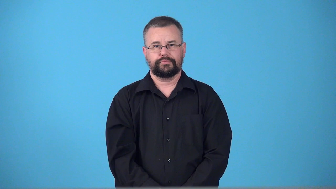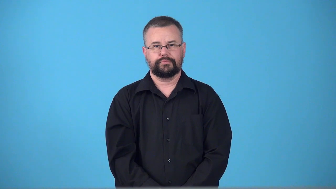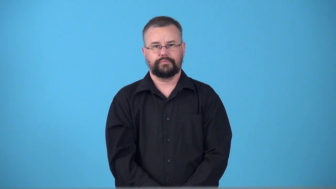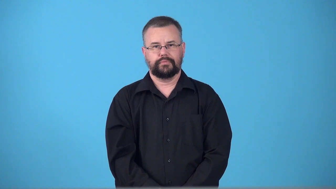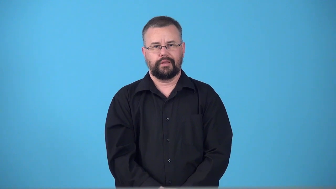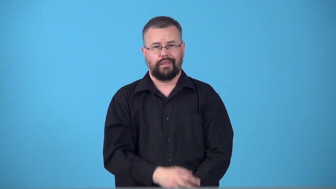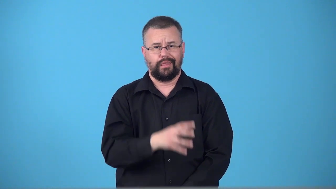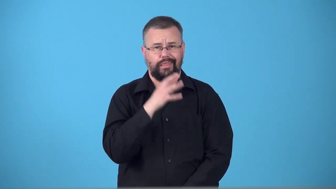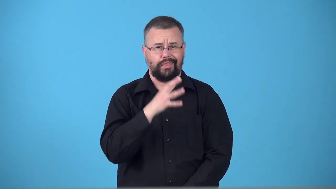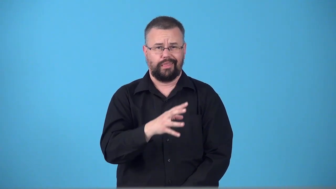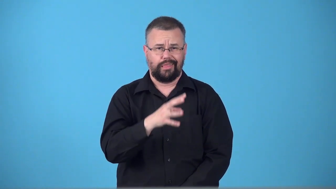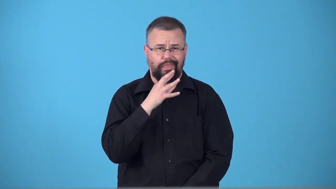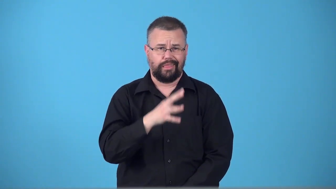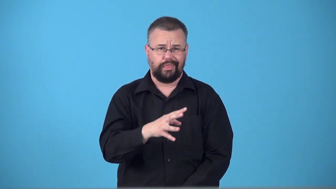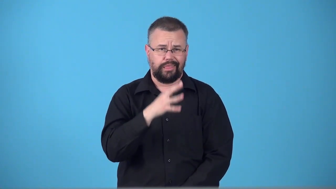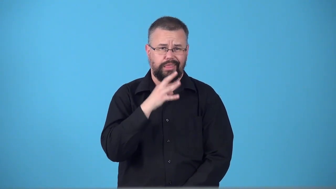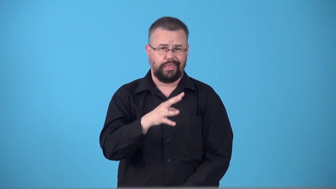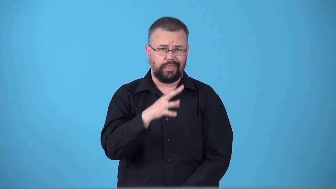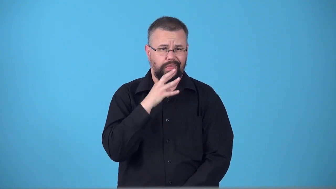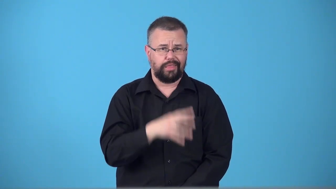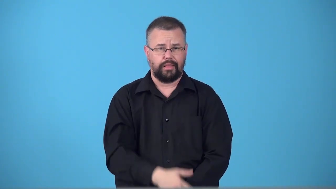talky